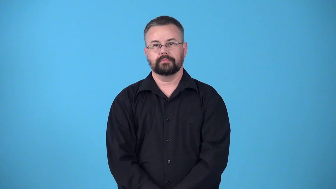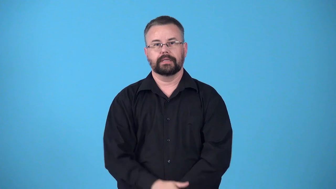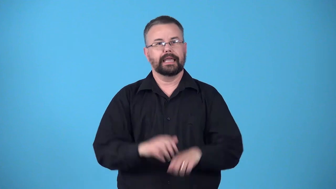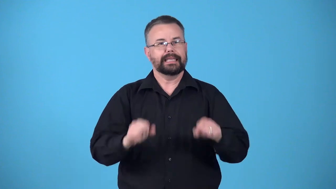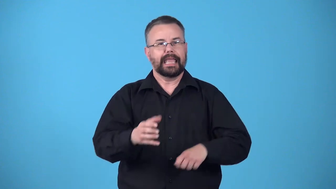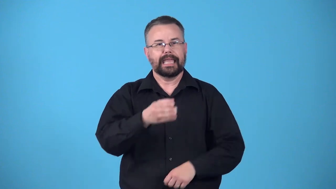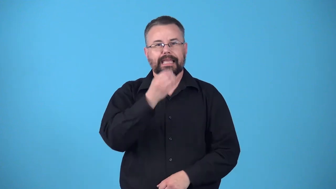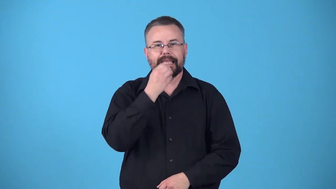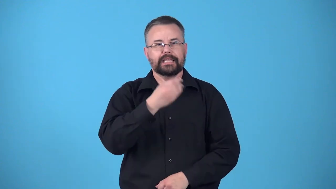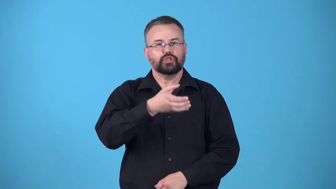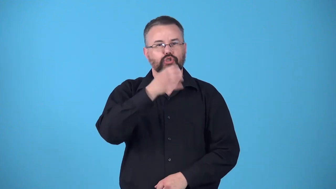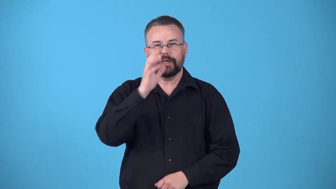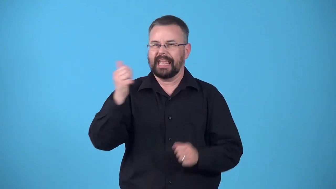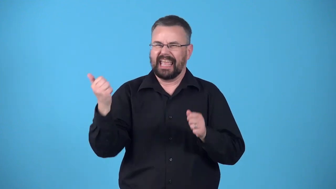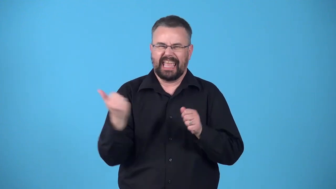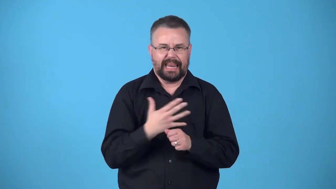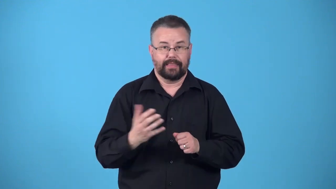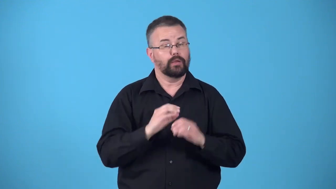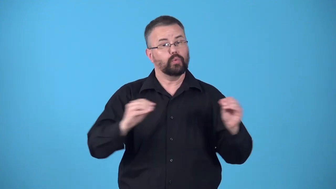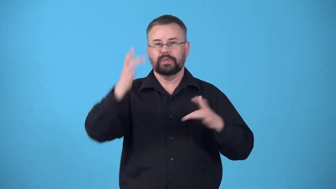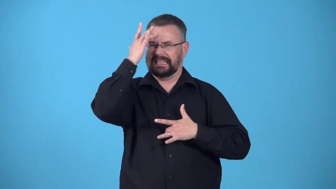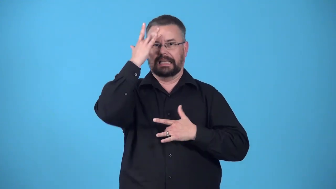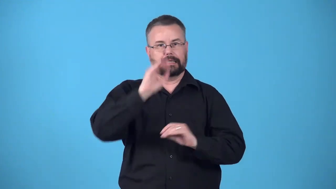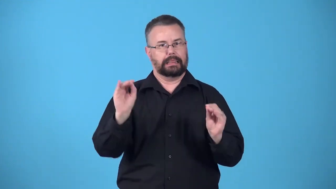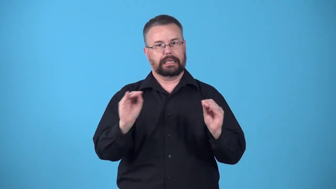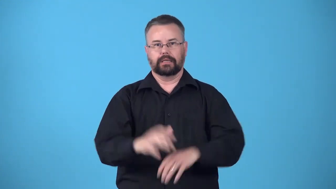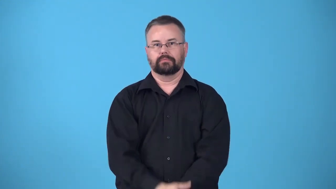cast iron stomach